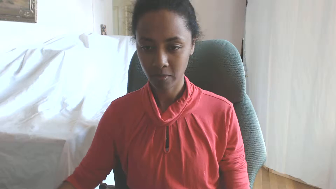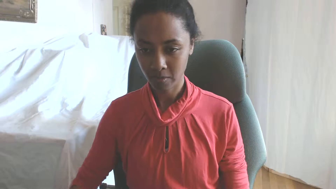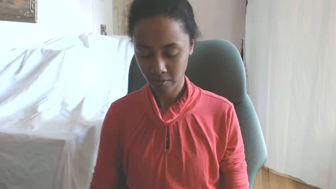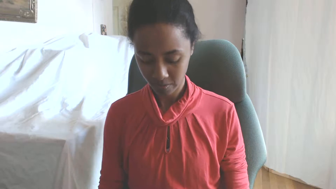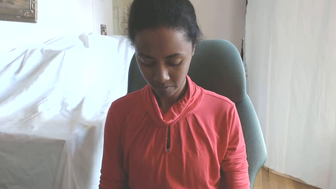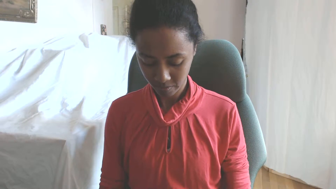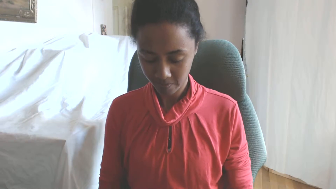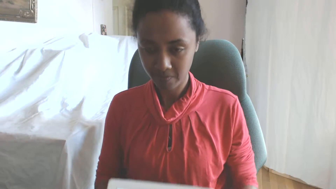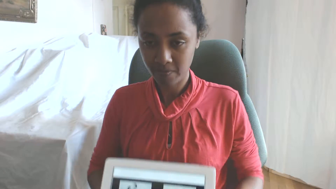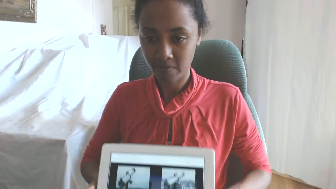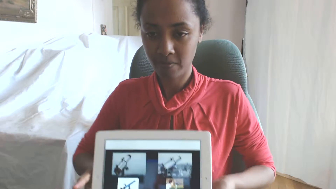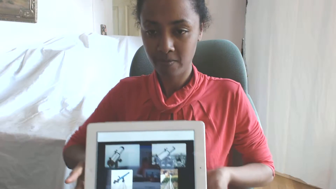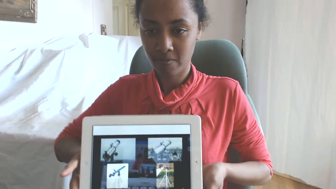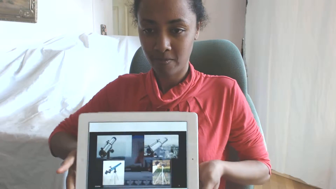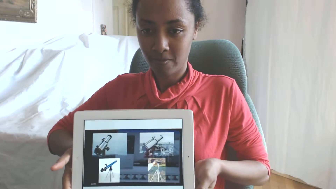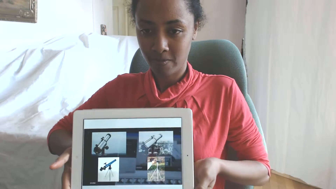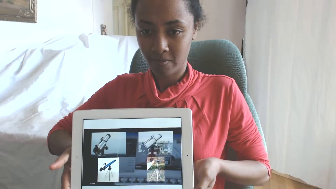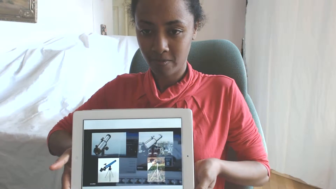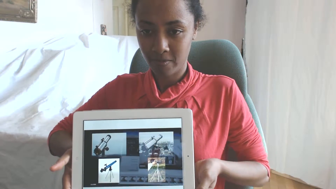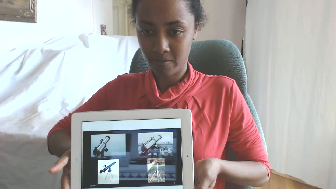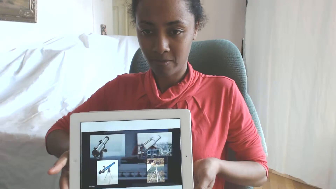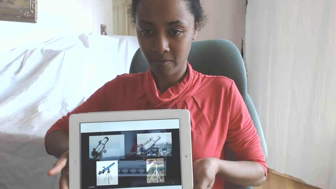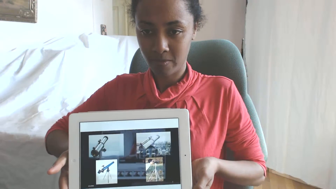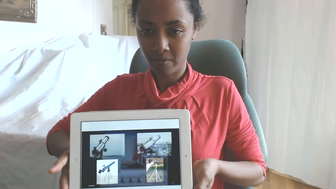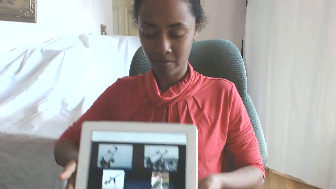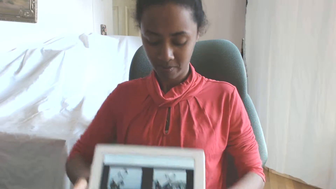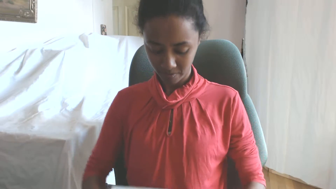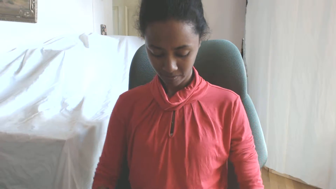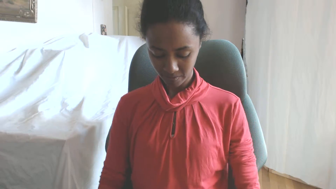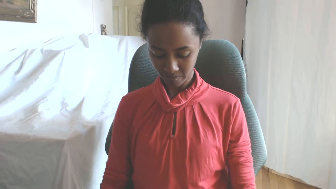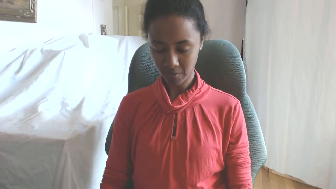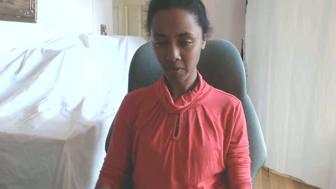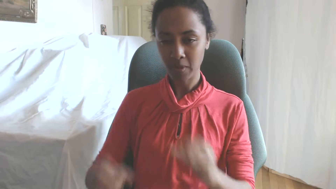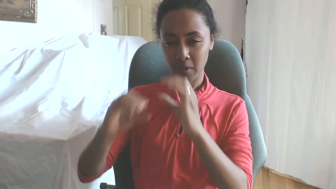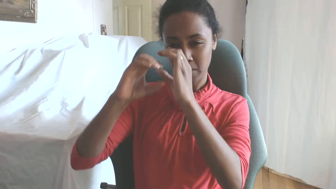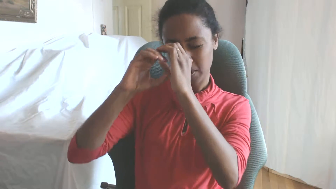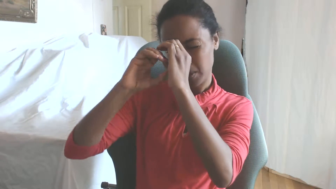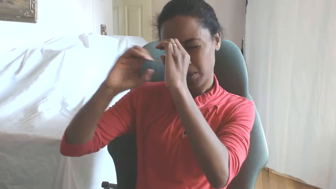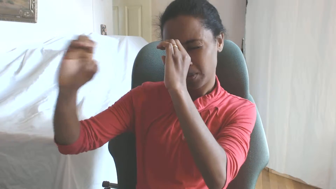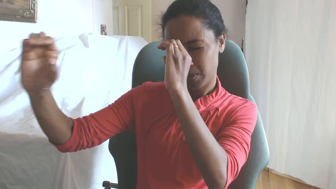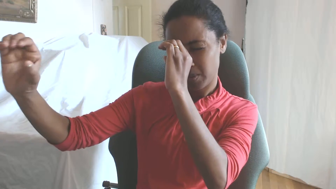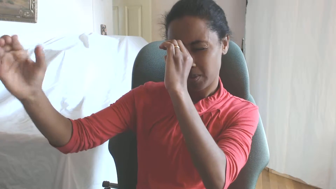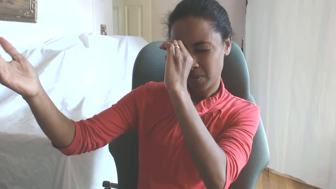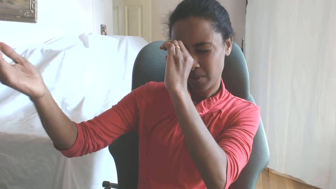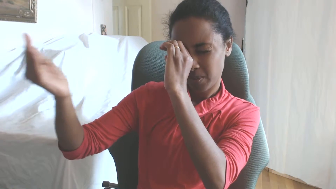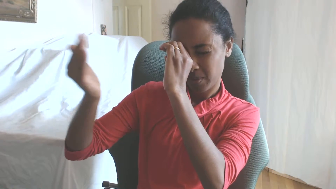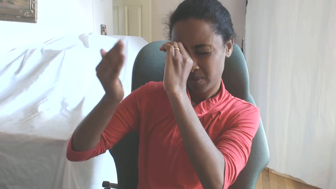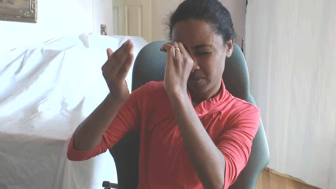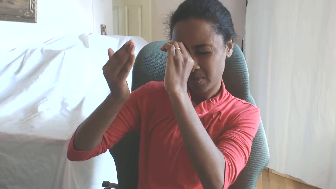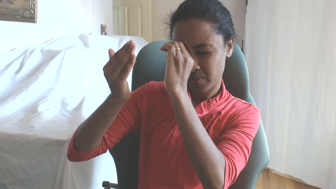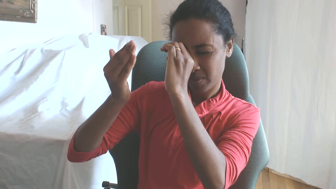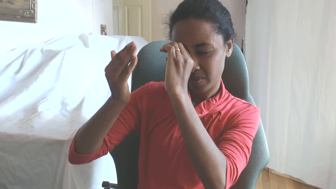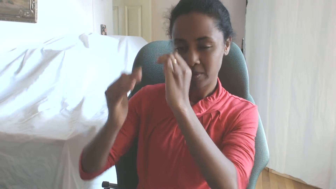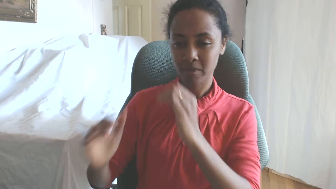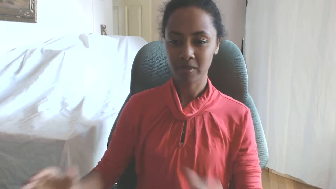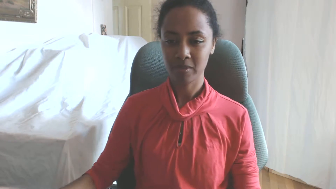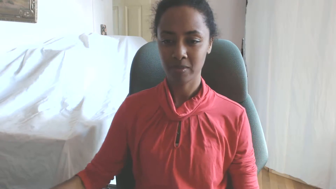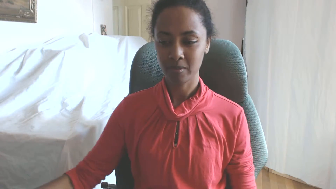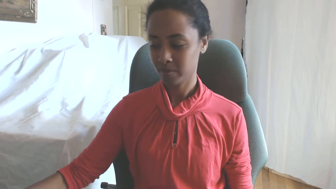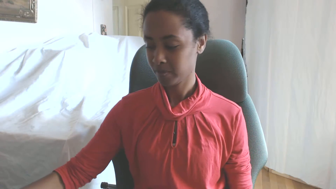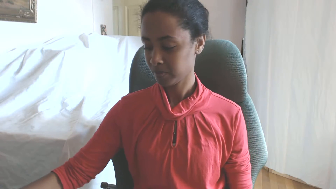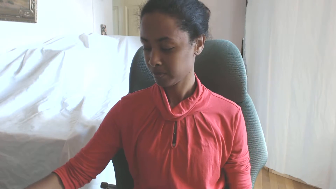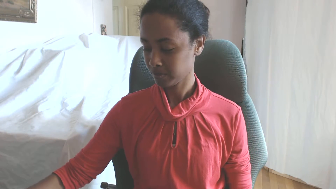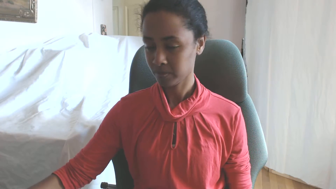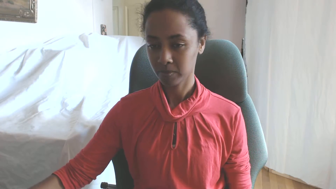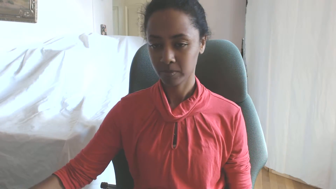telescope